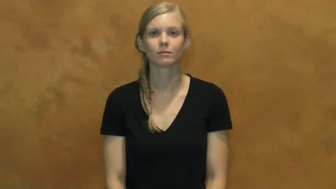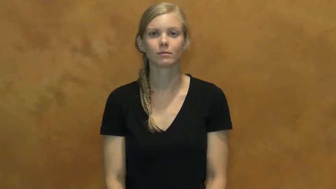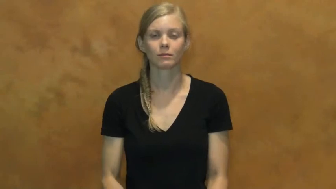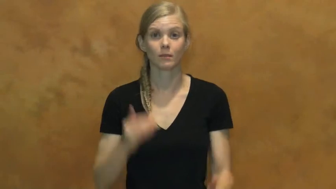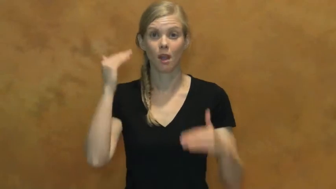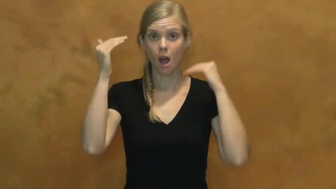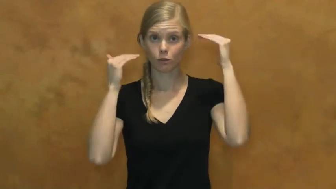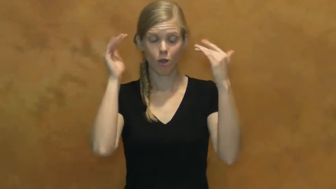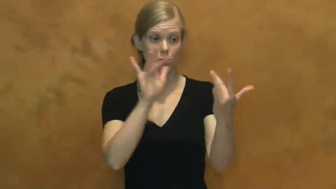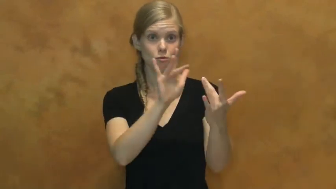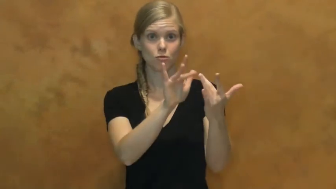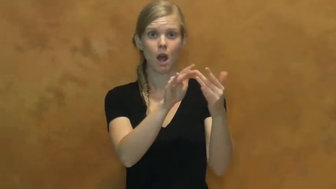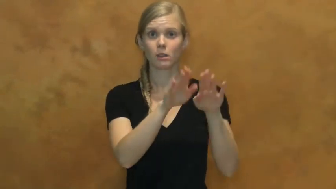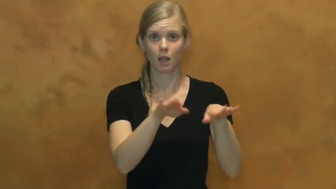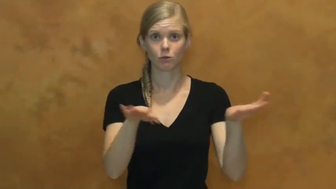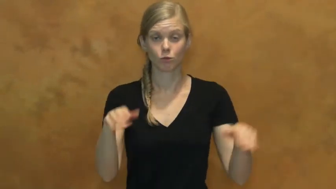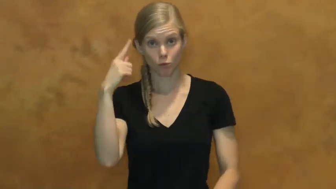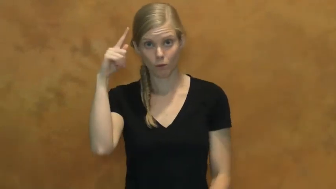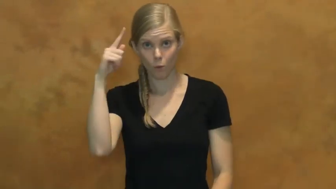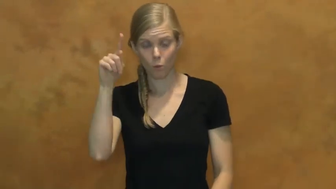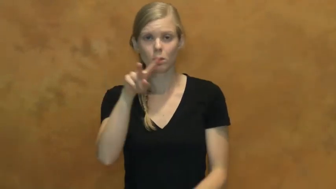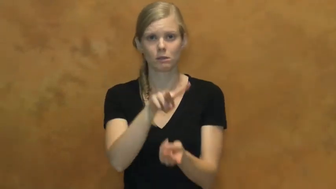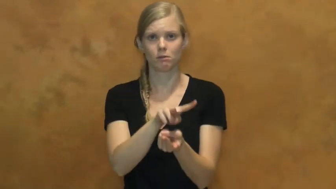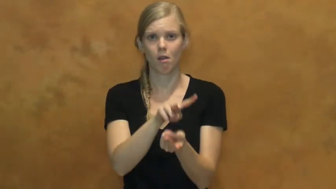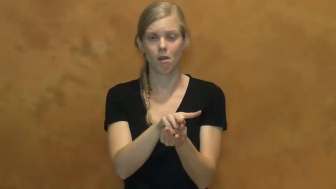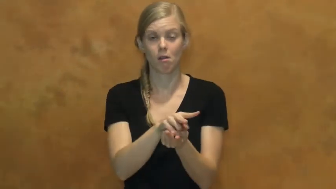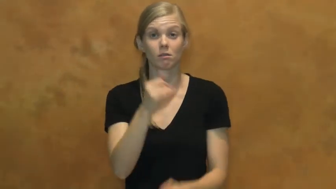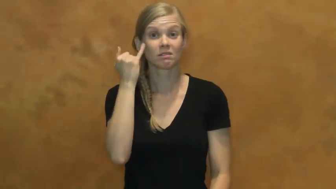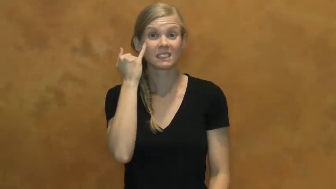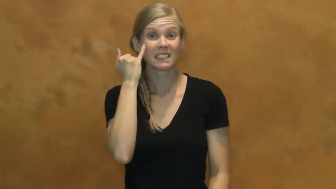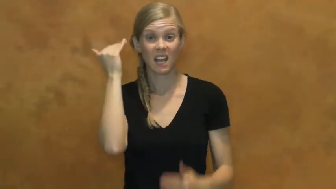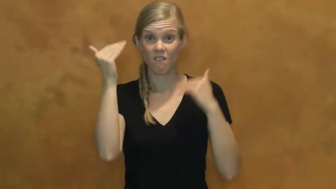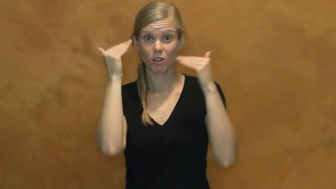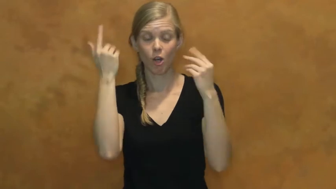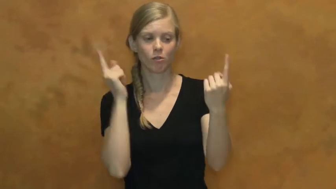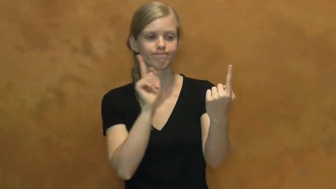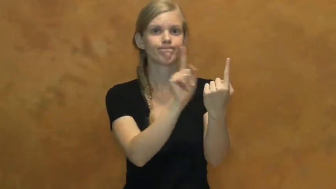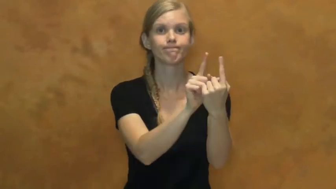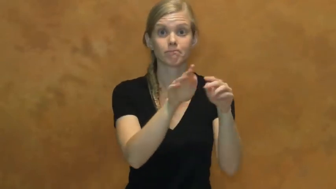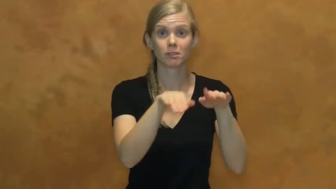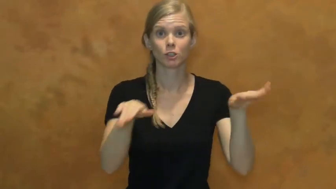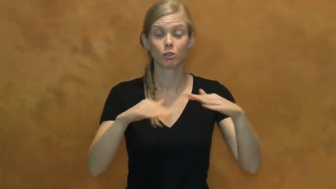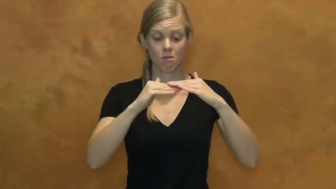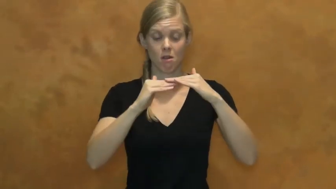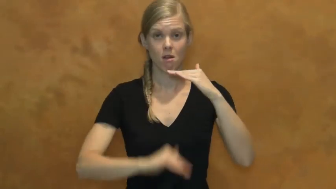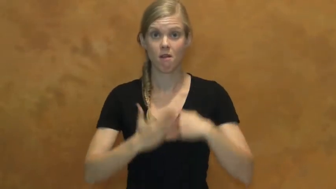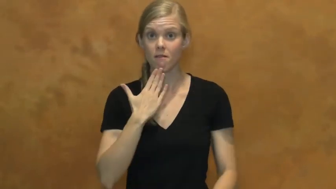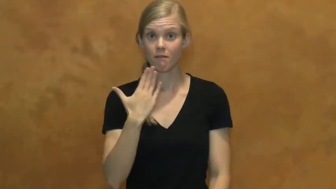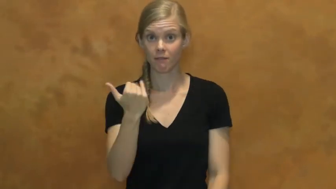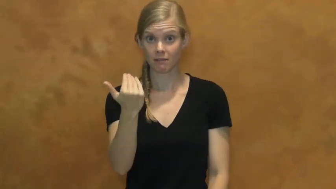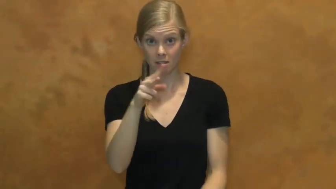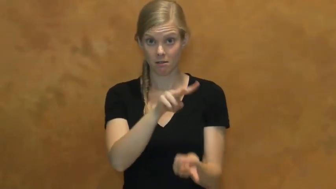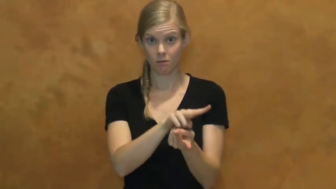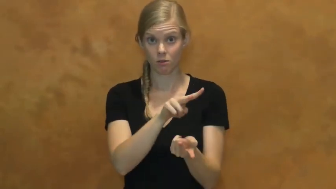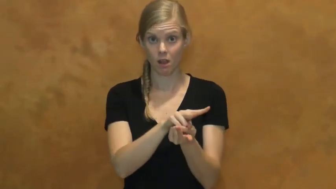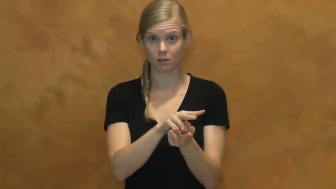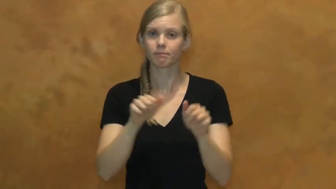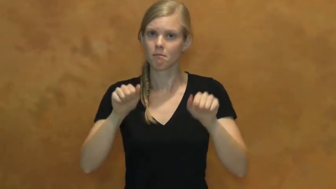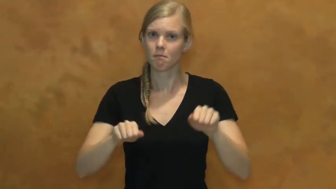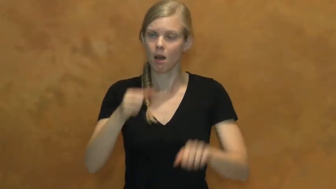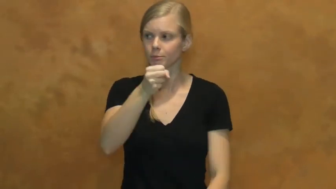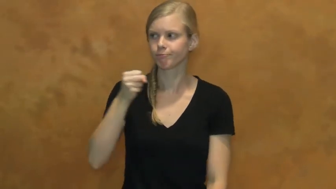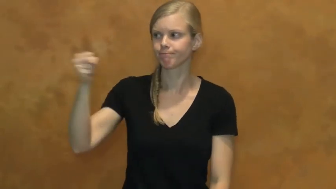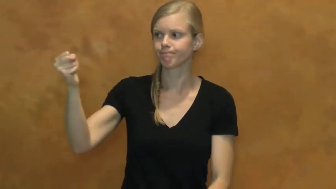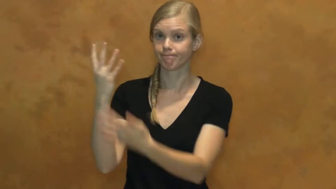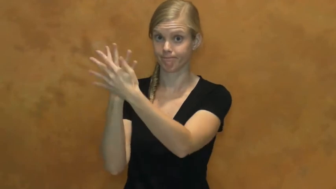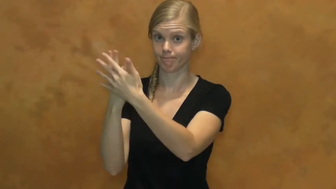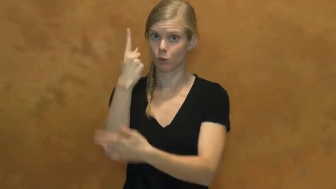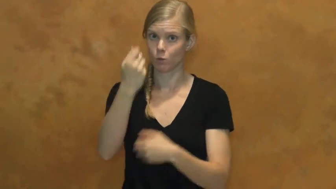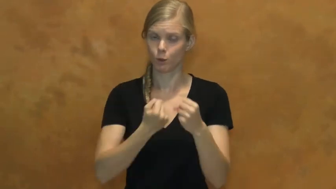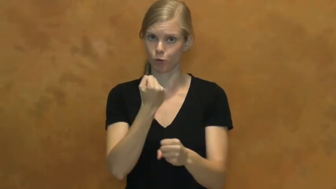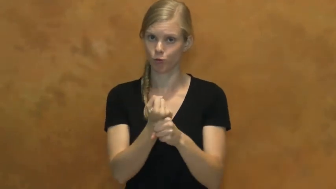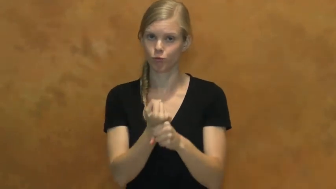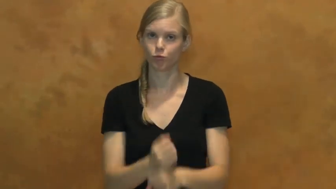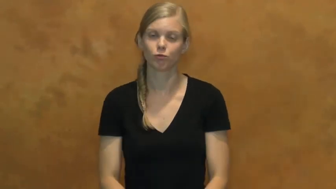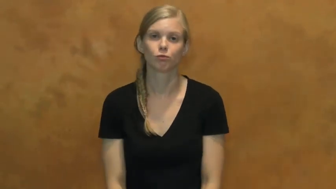grooming